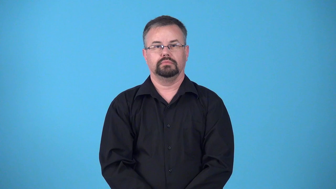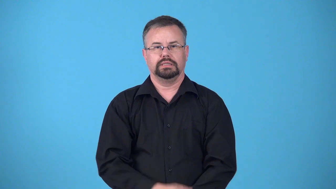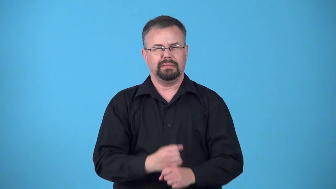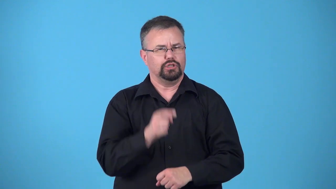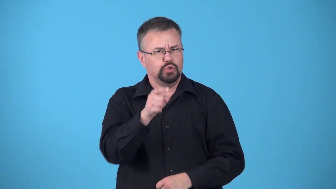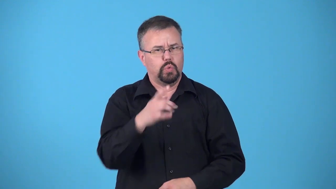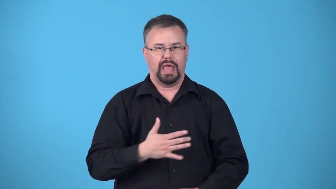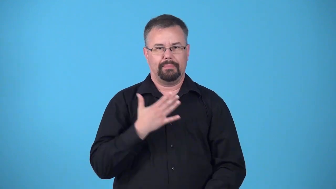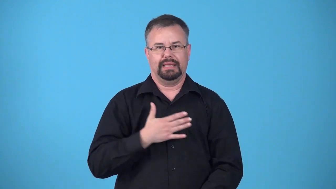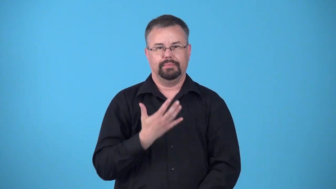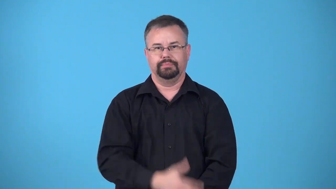make your day